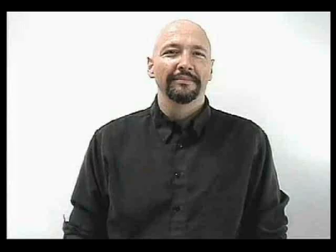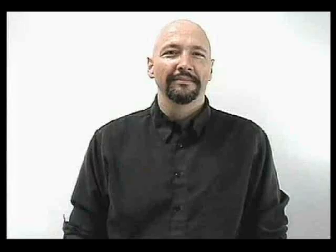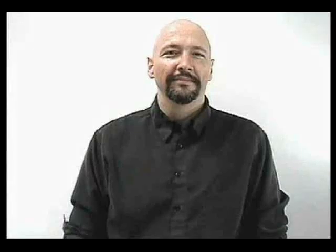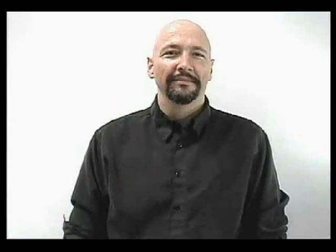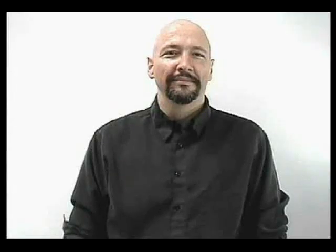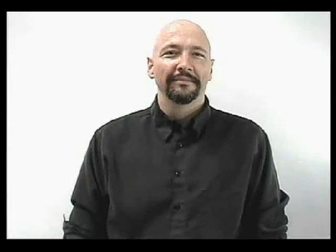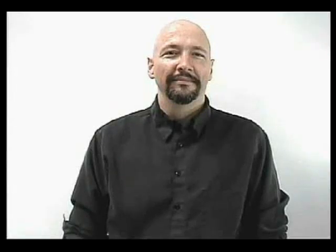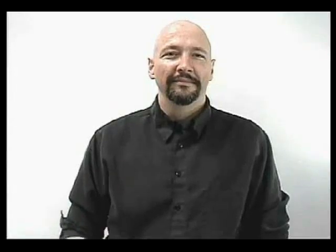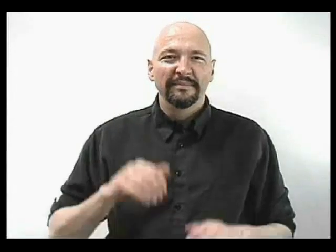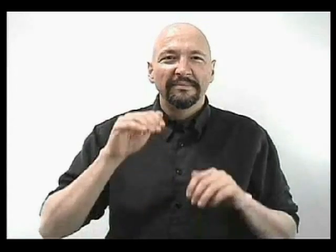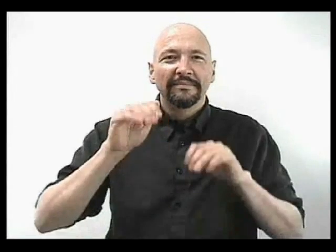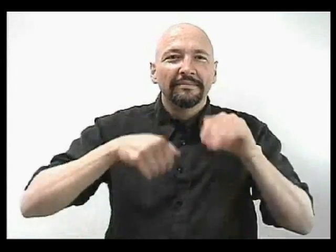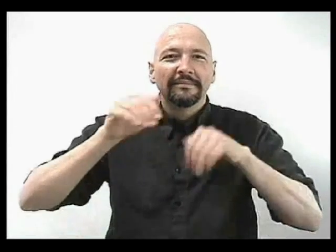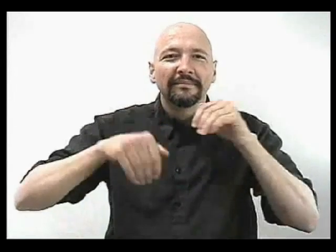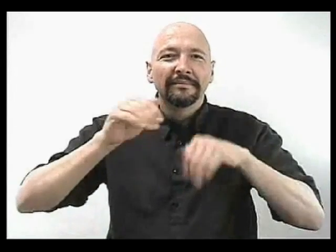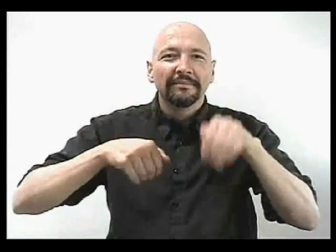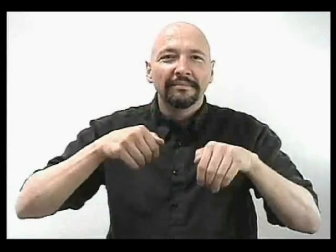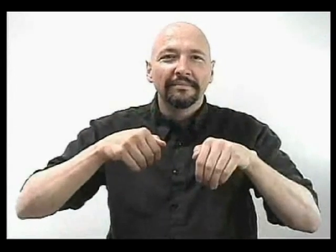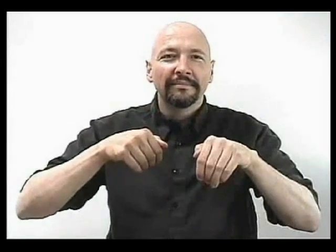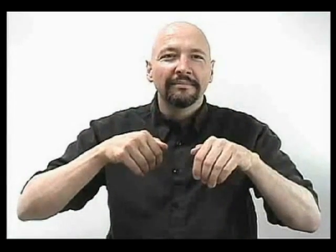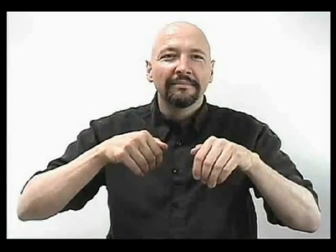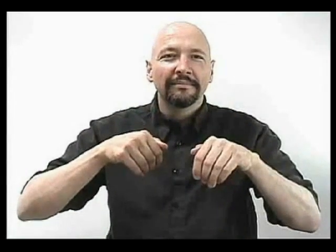DIG